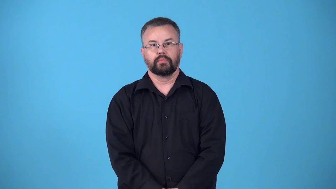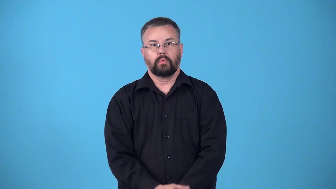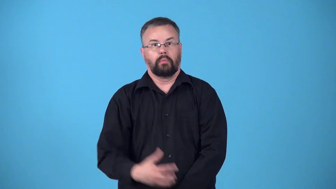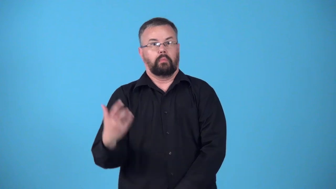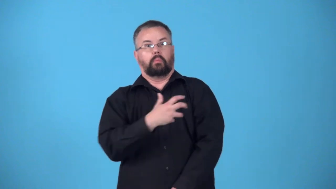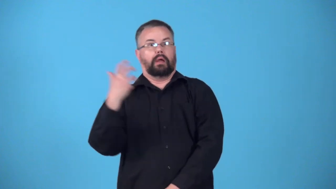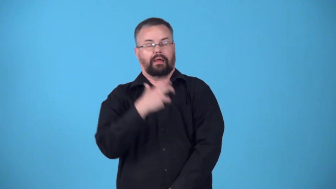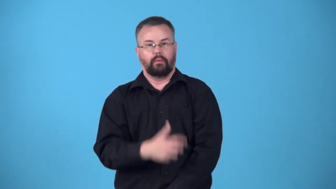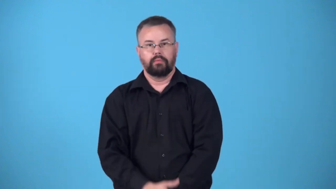great scott!